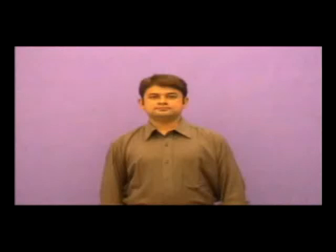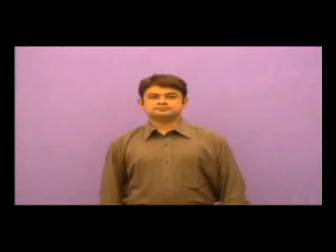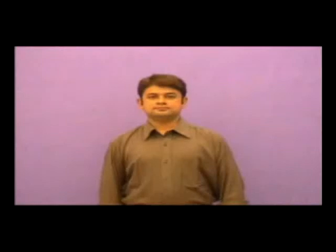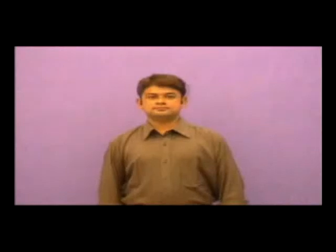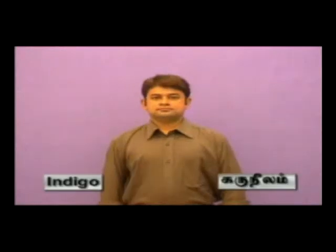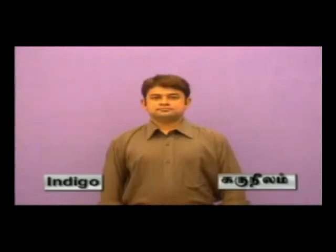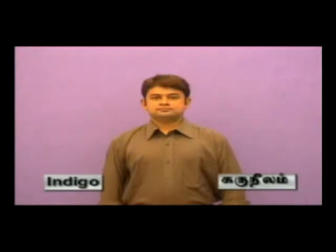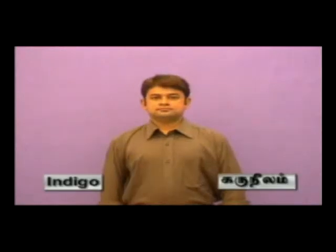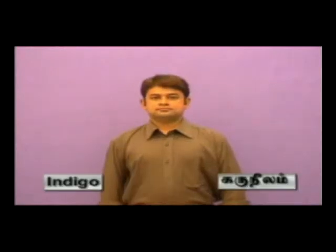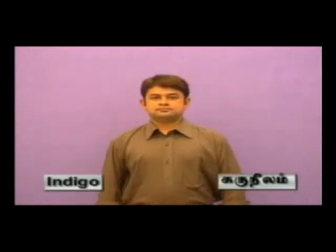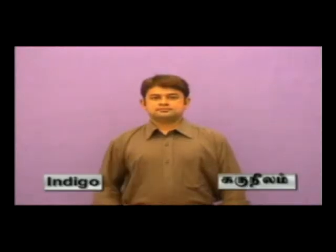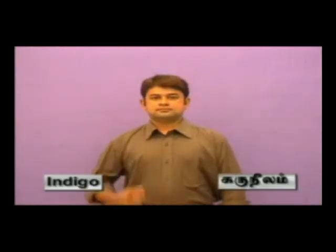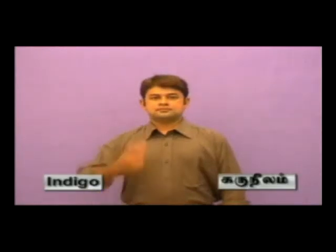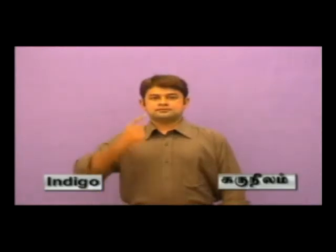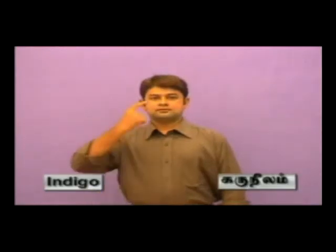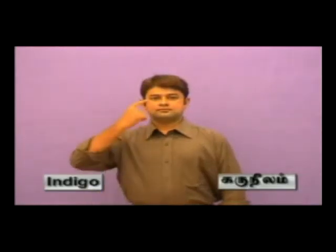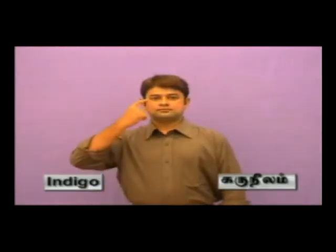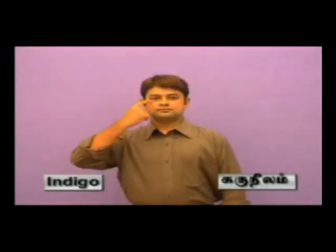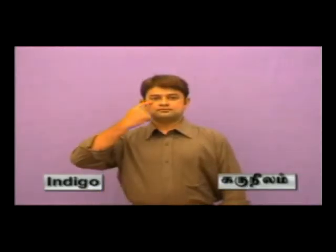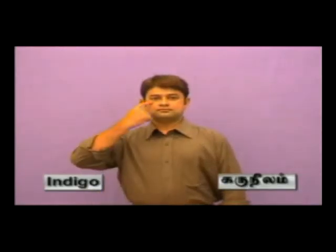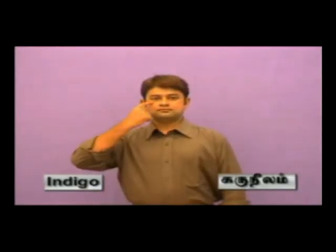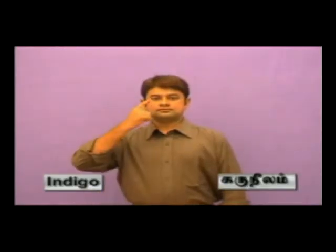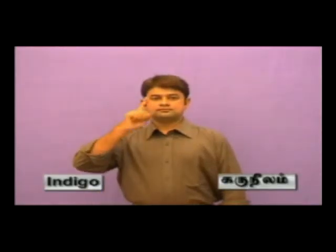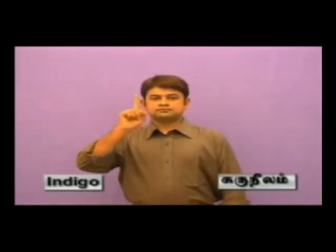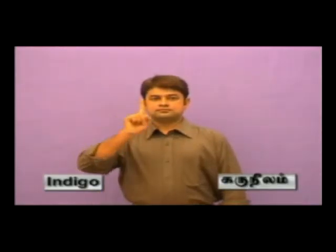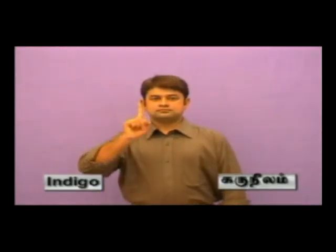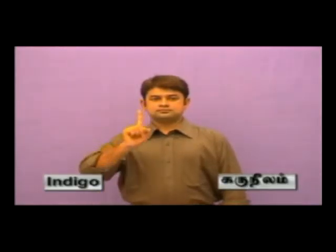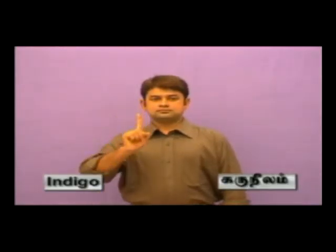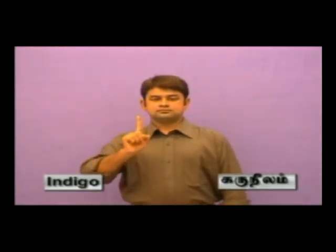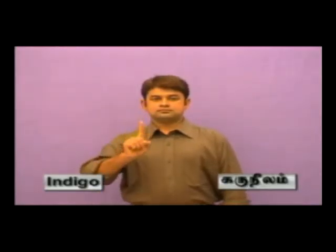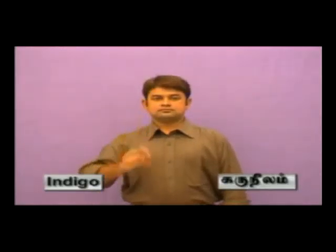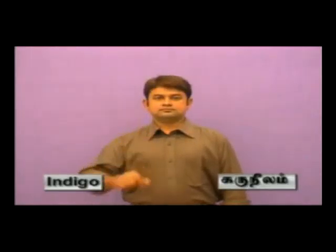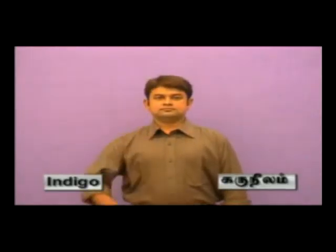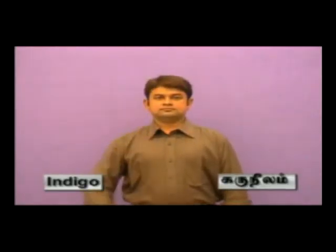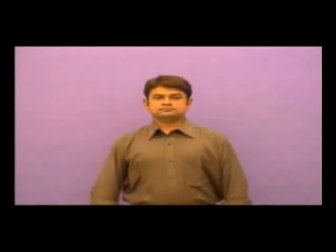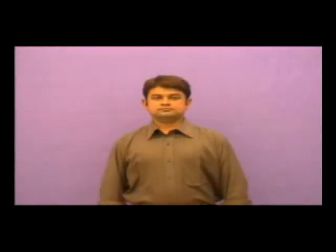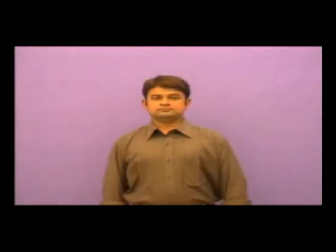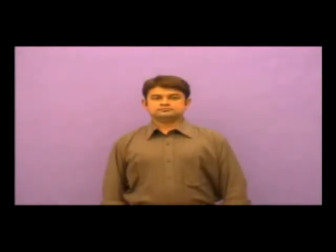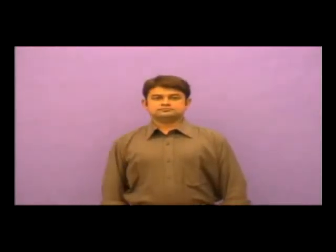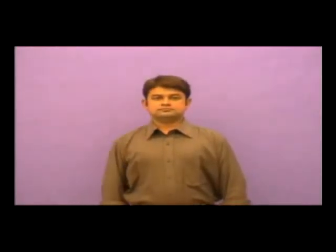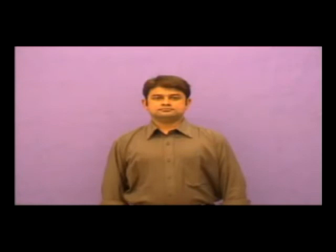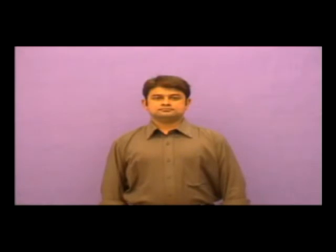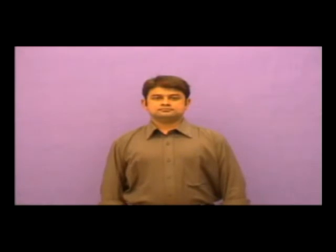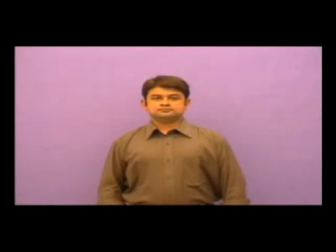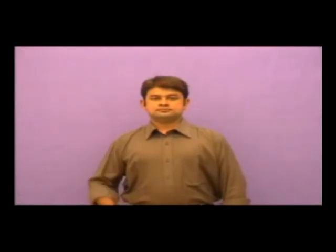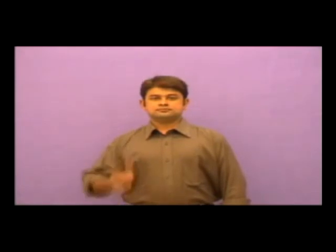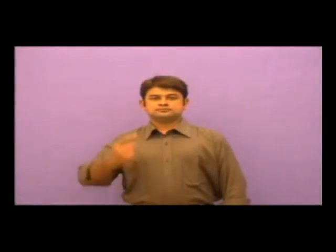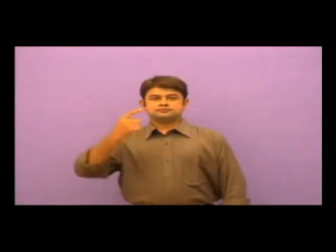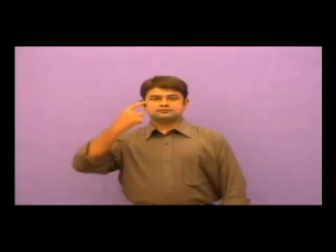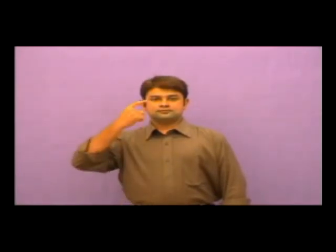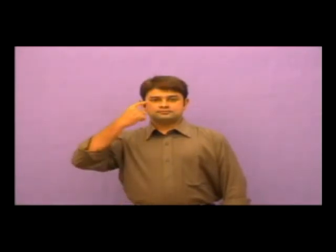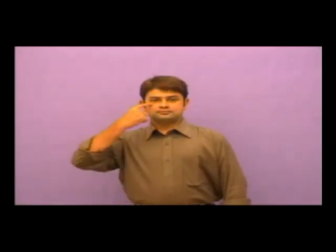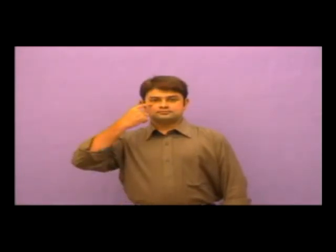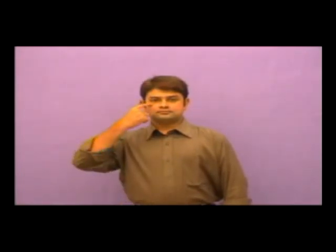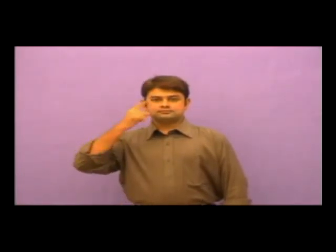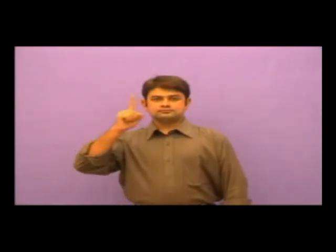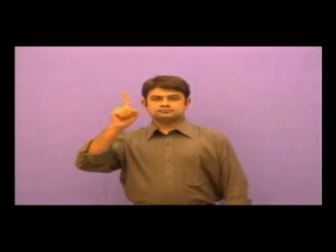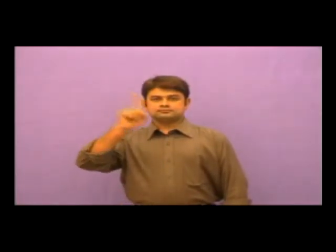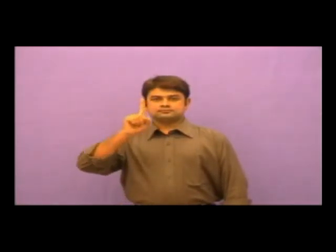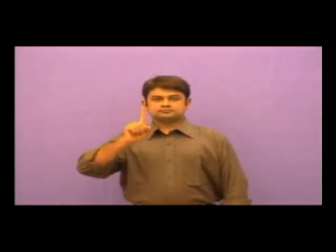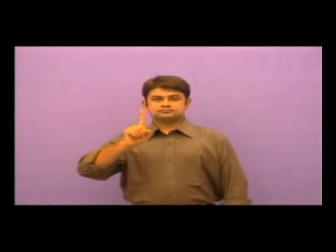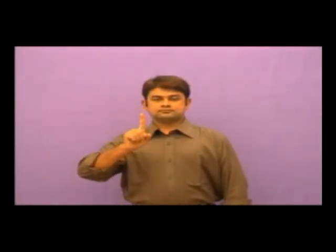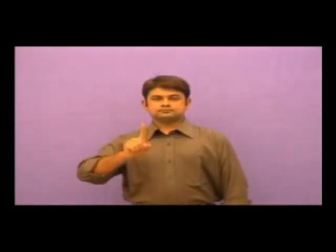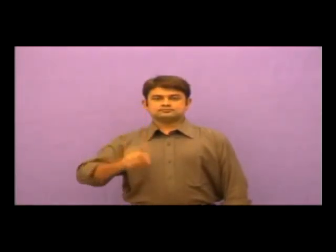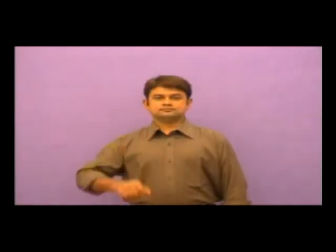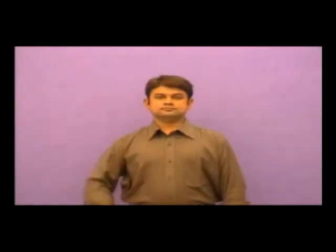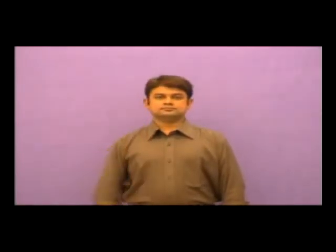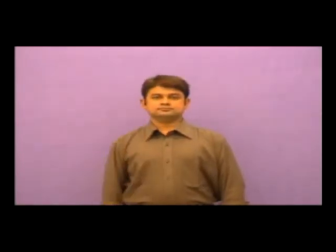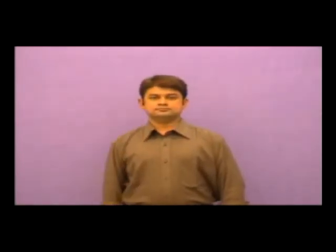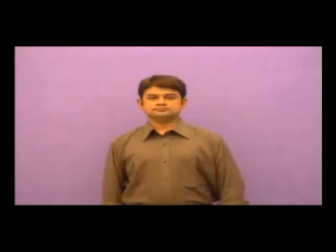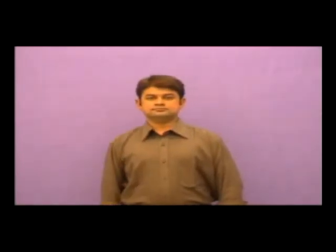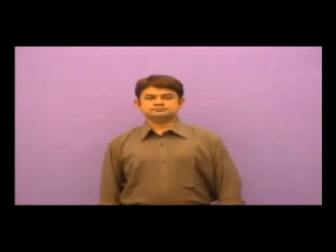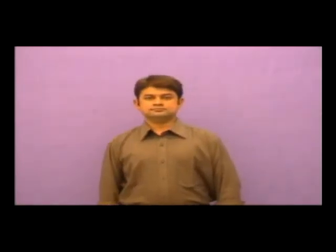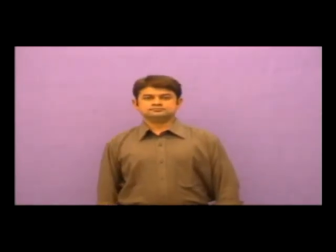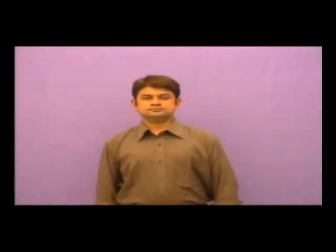Indigo